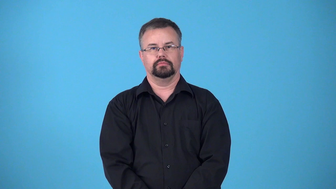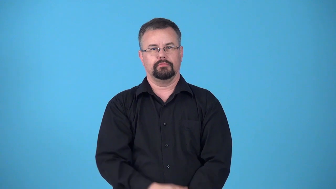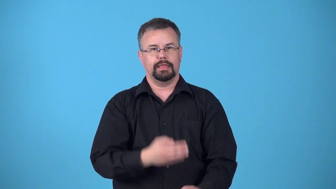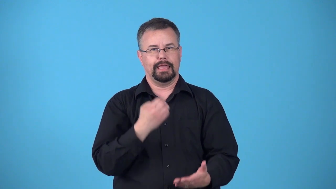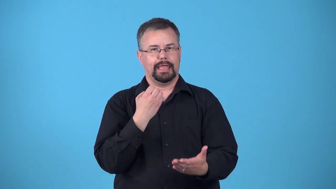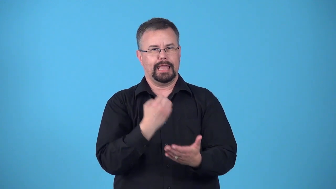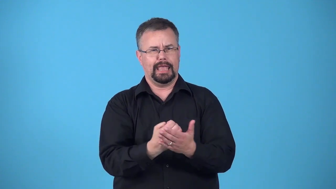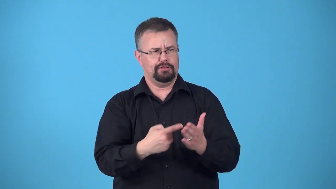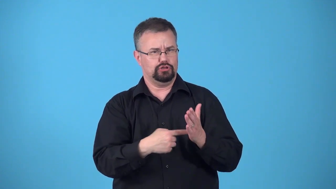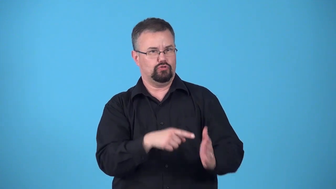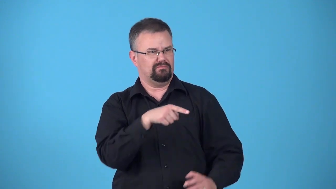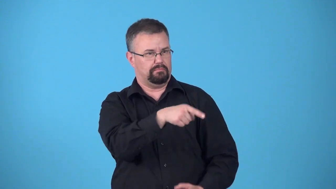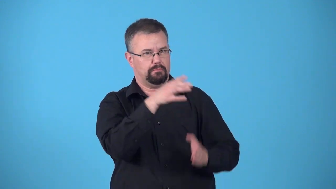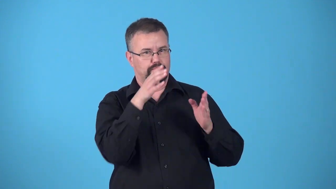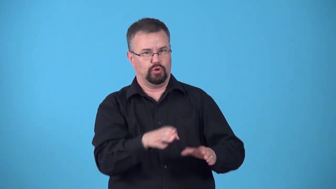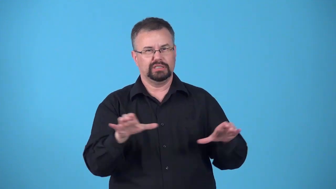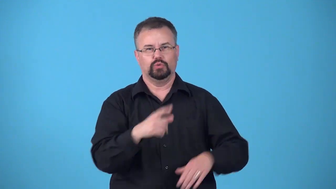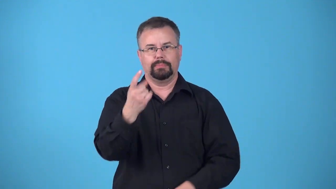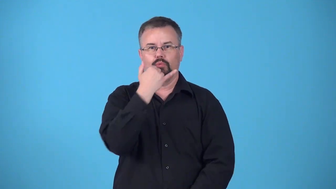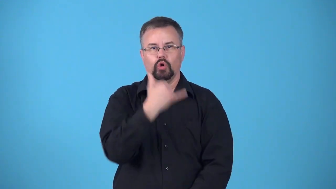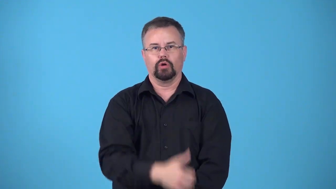smoking gun